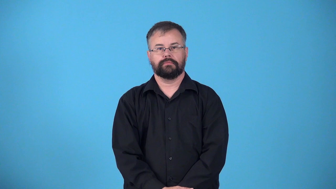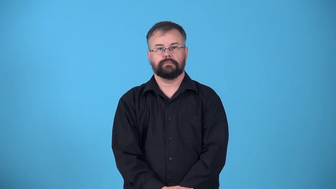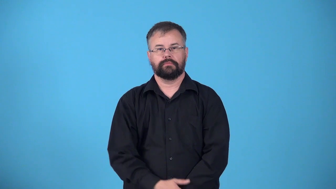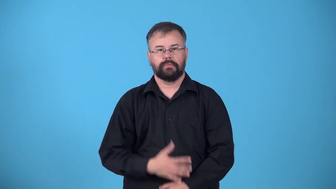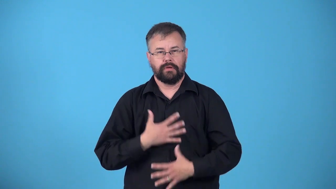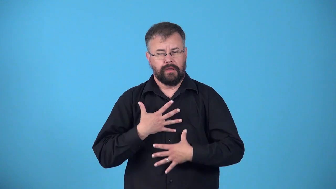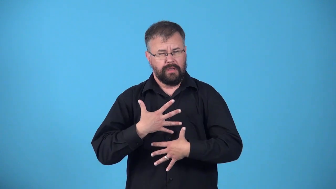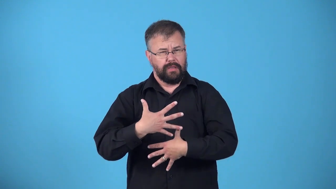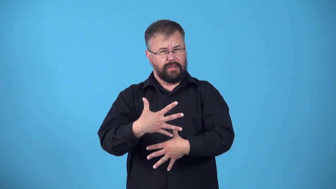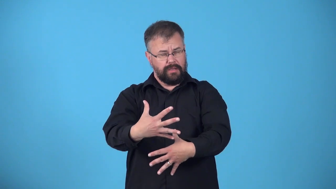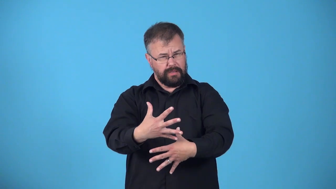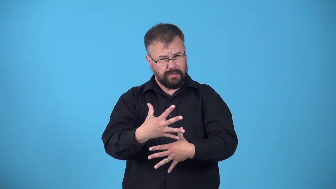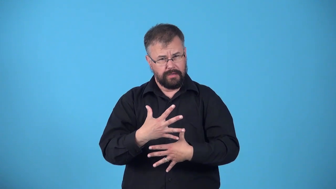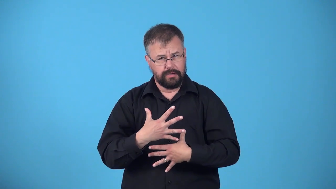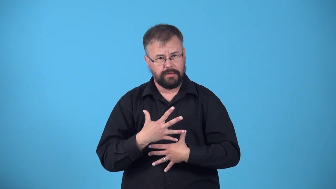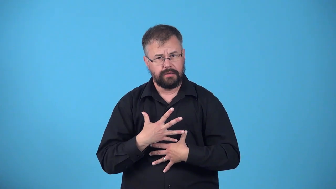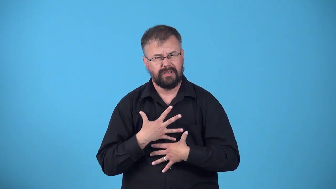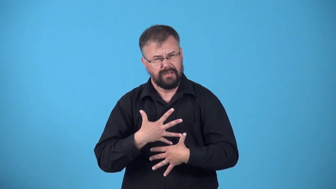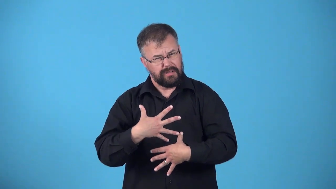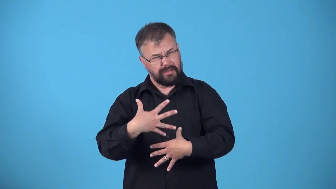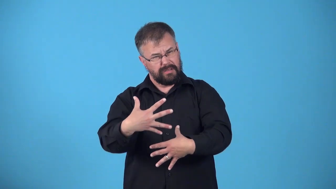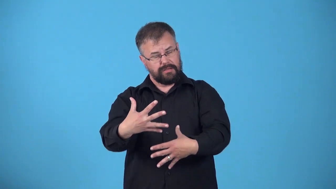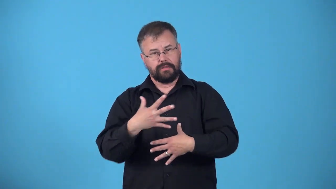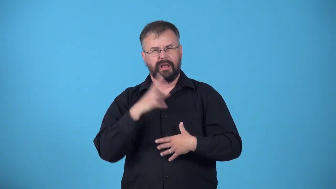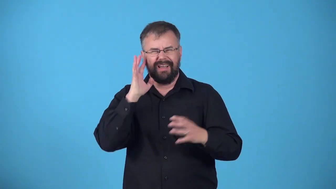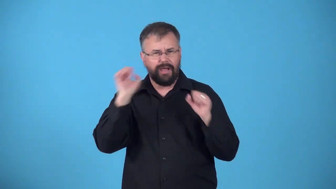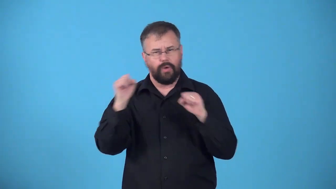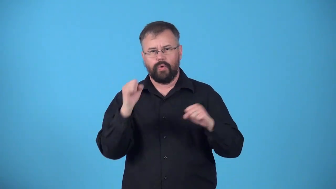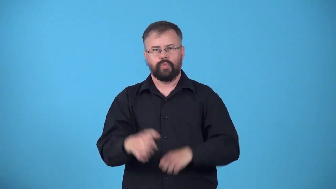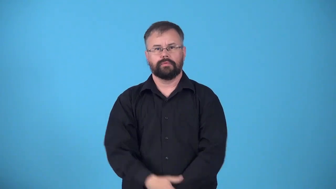heavy,heavily,heave